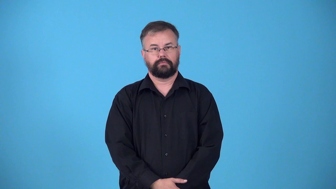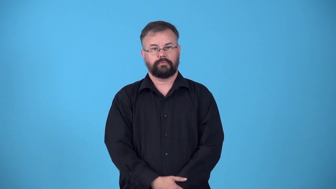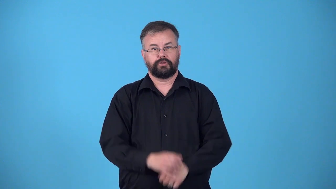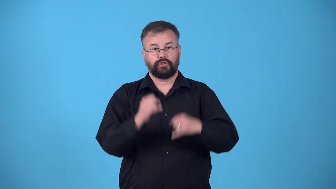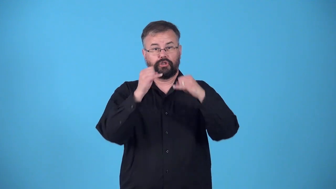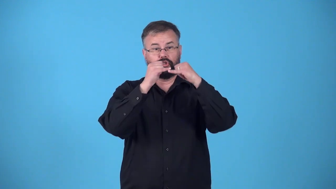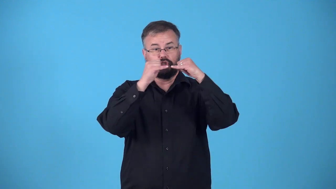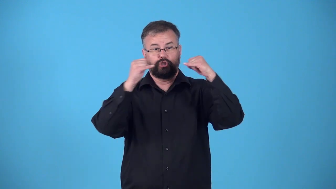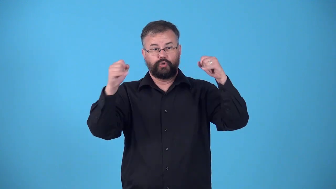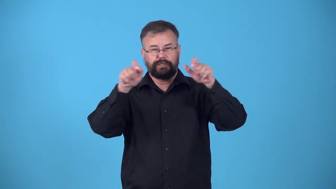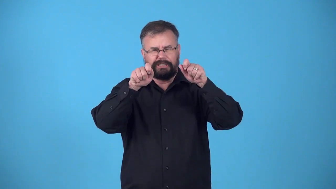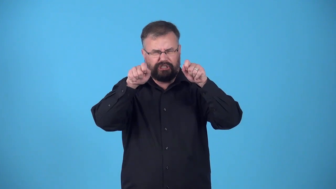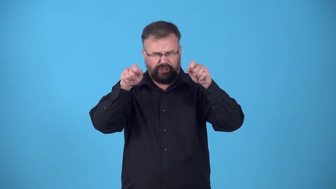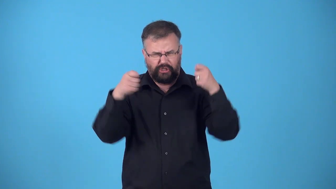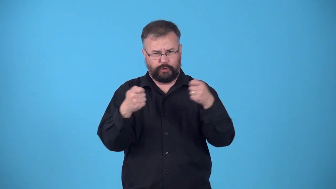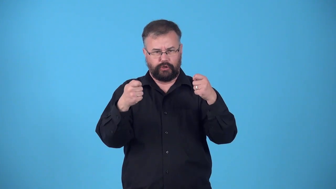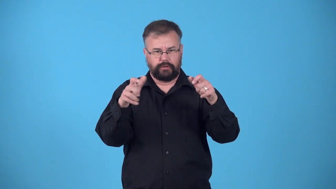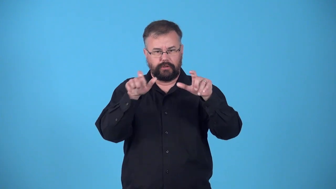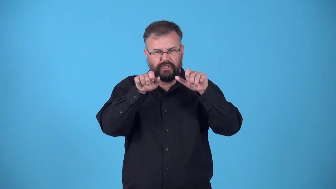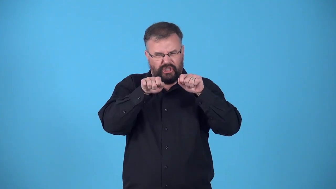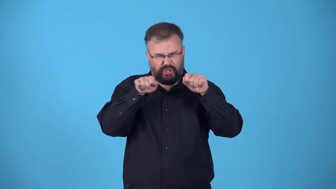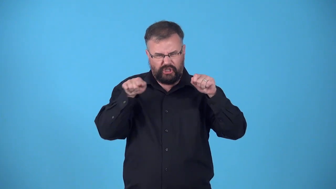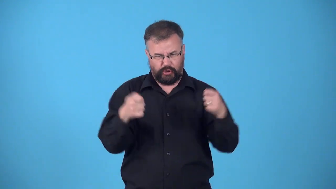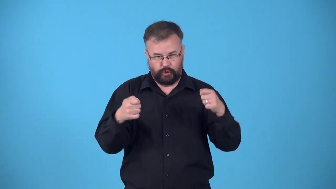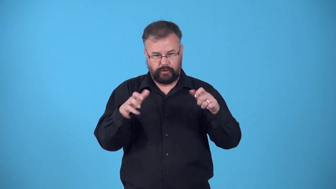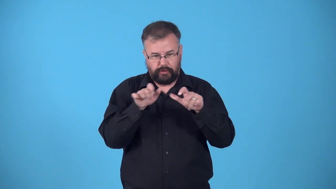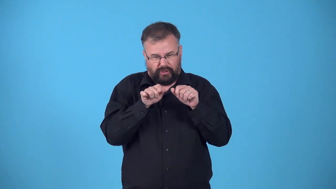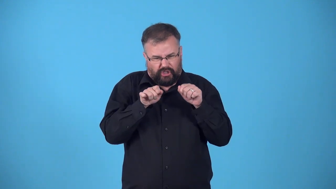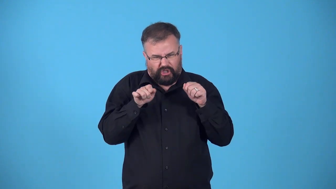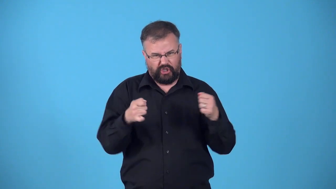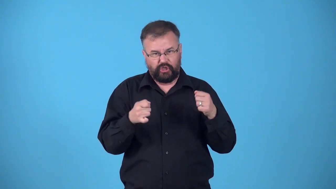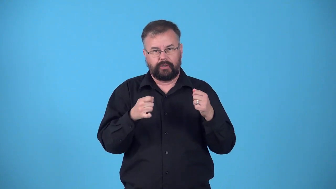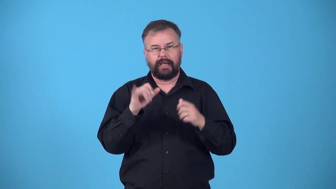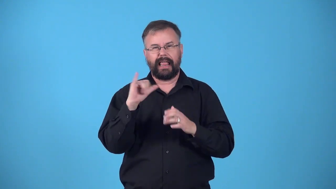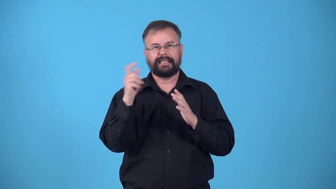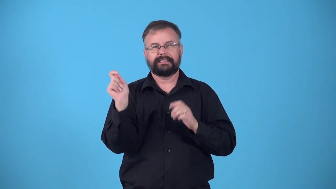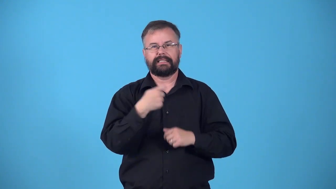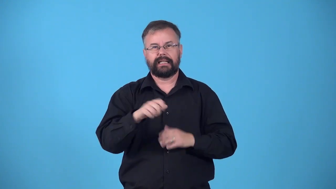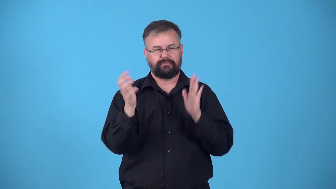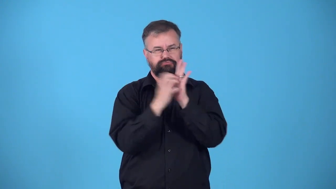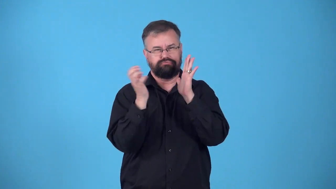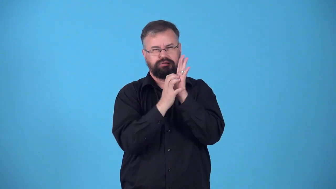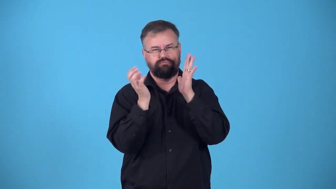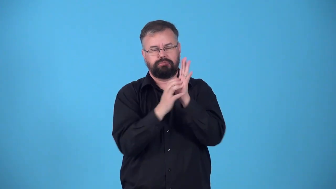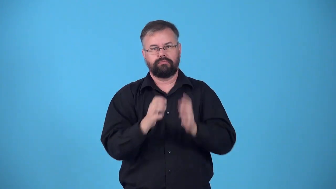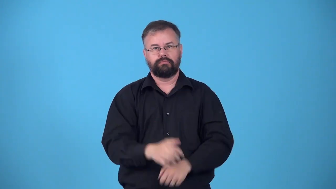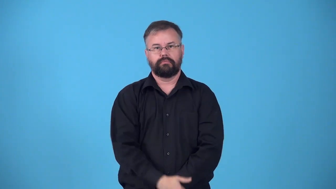overstrung